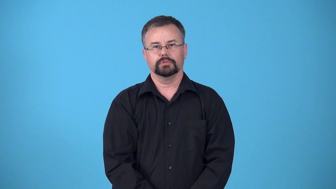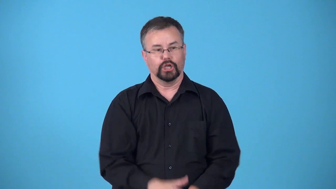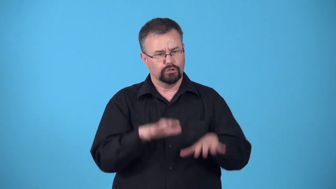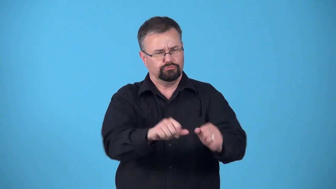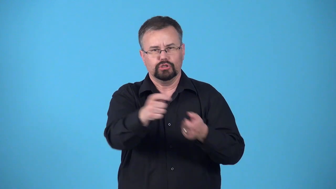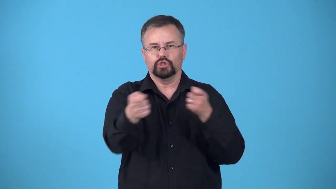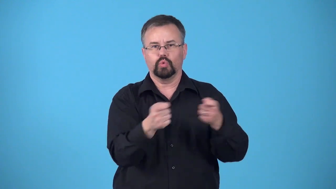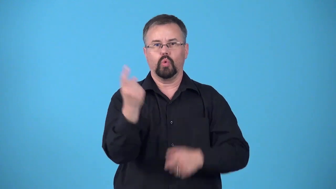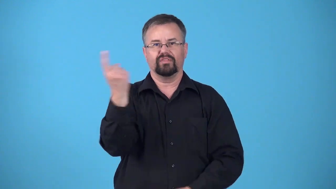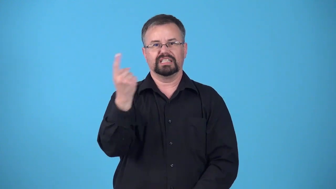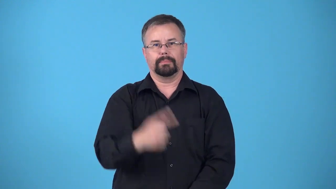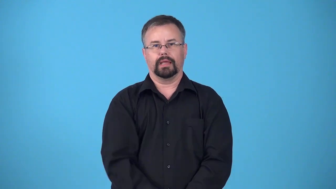take up the reins